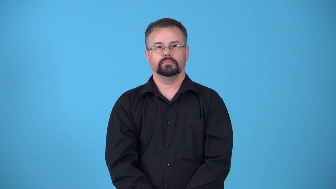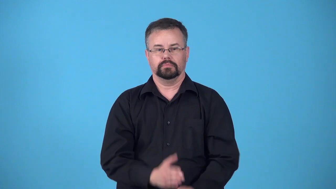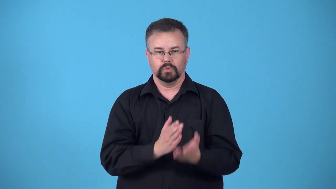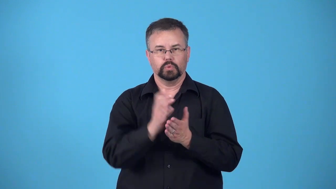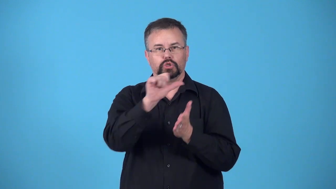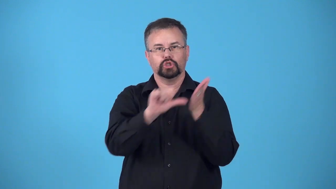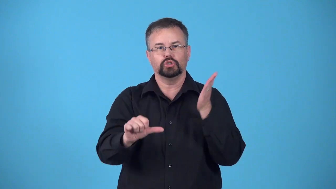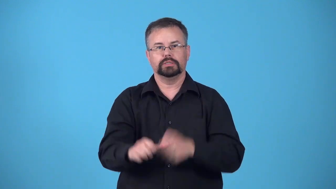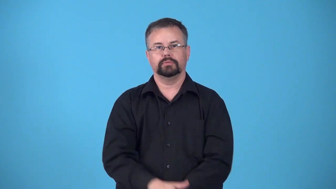under the knife